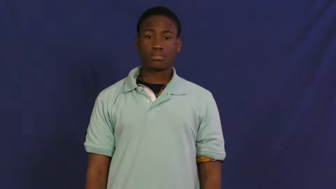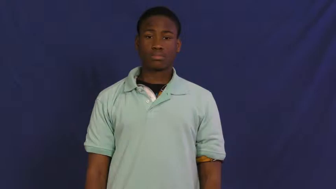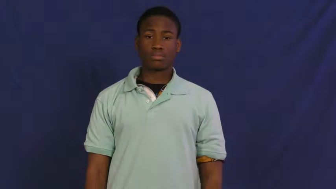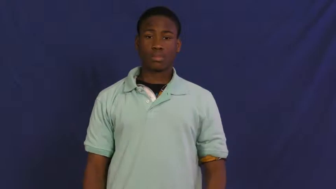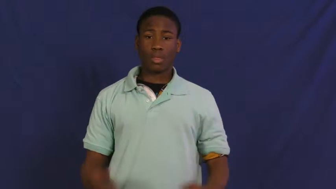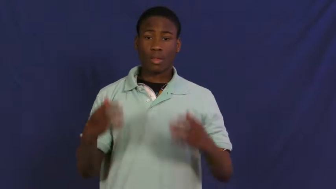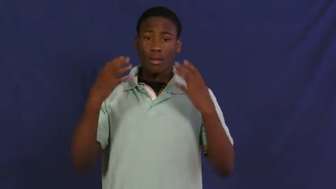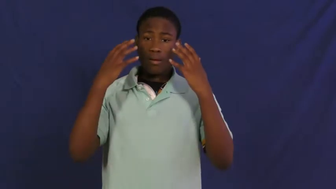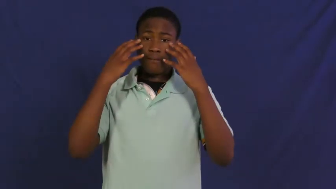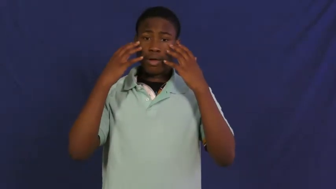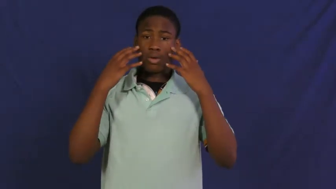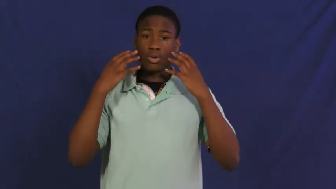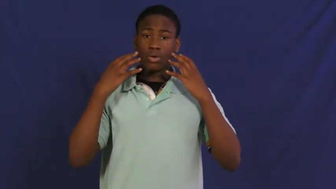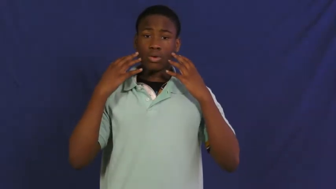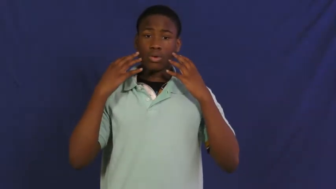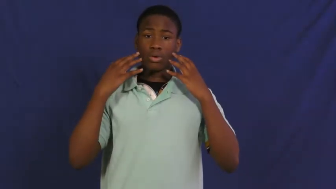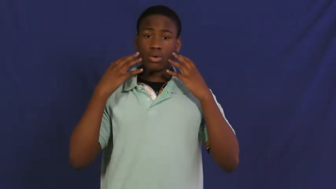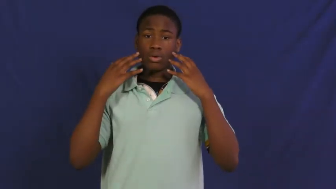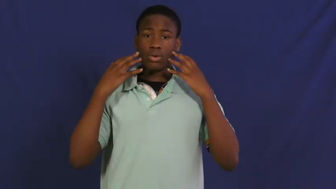freckle